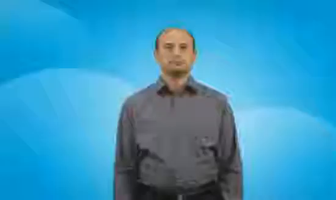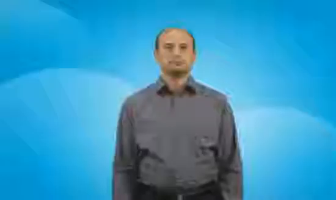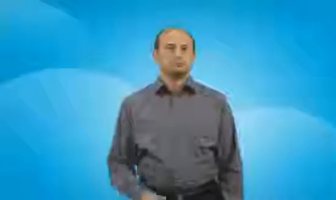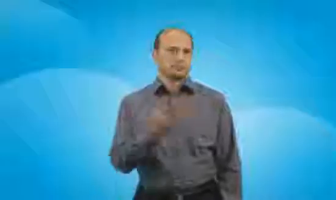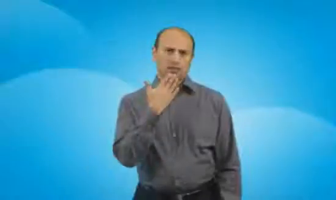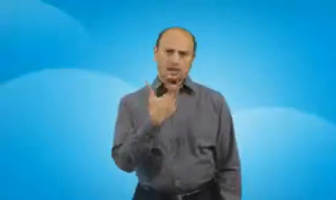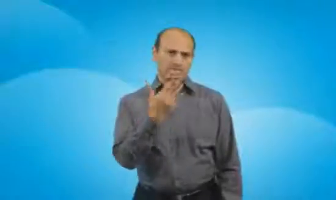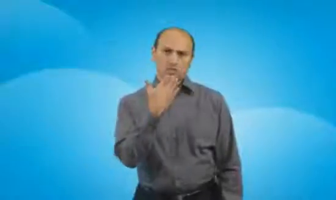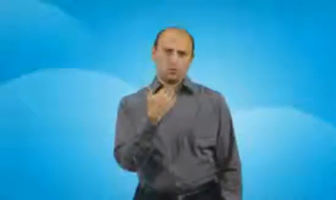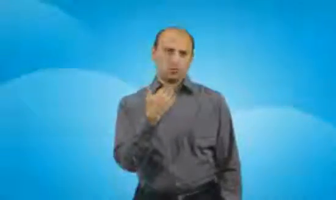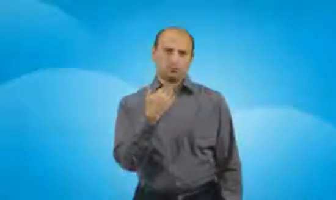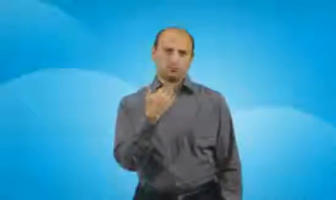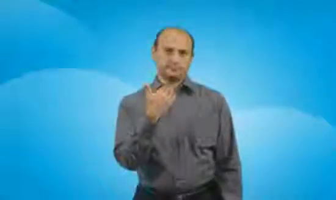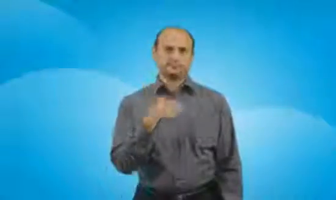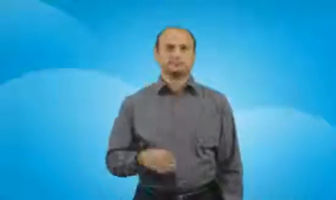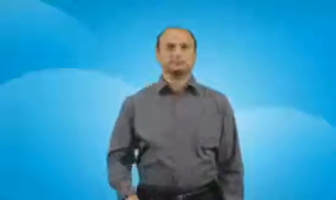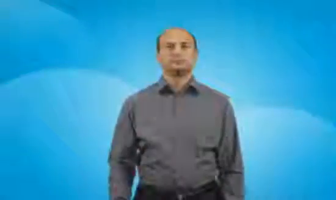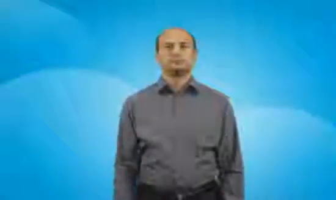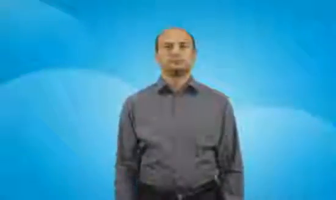Was not